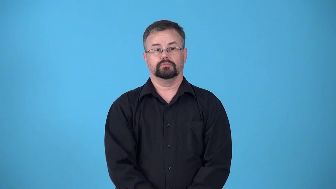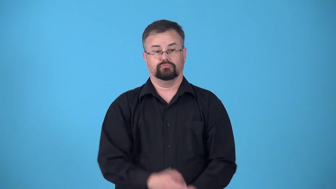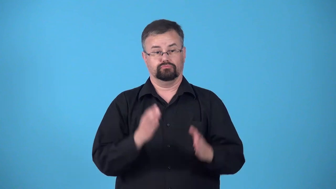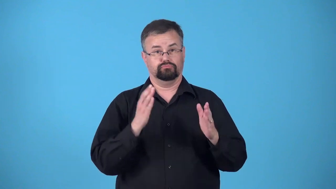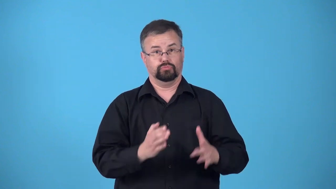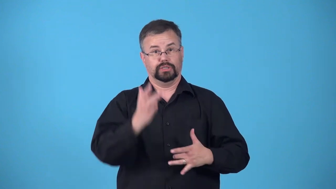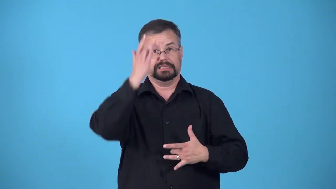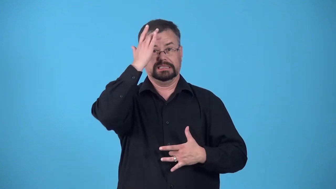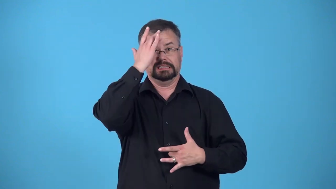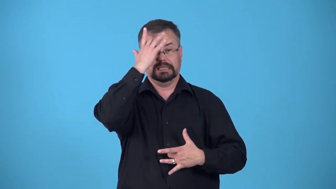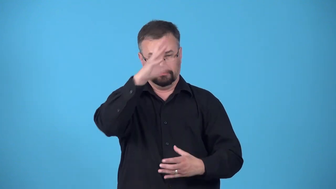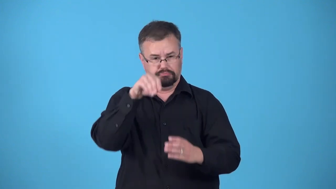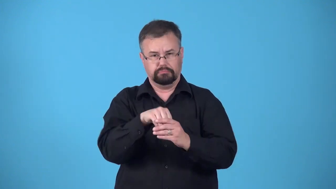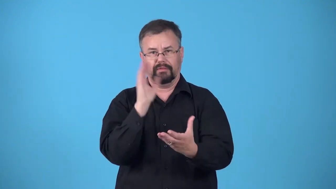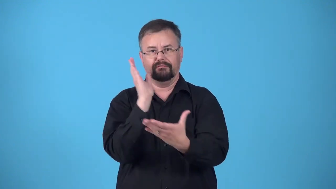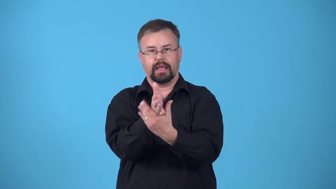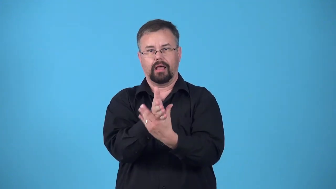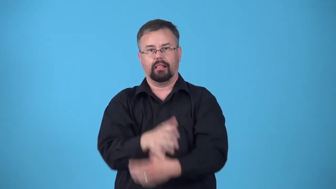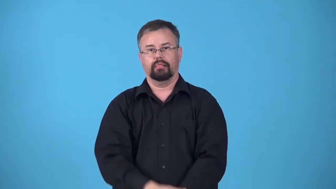case